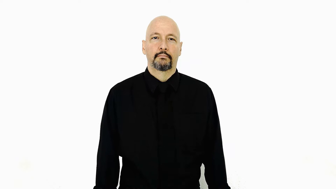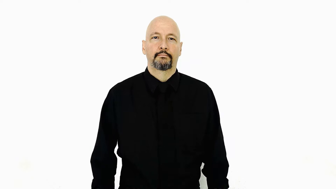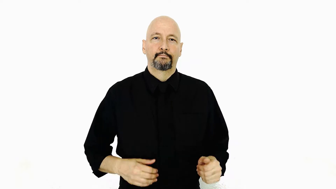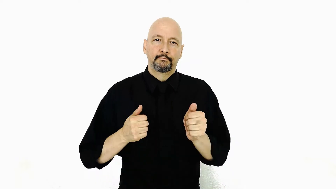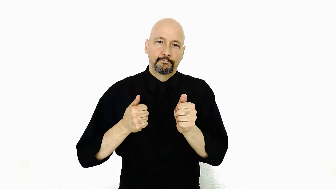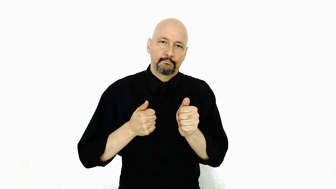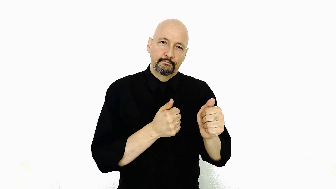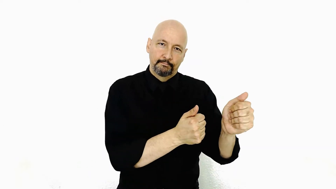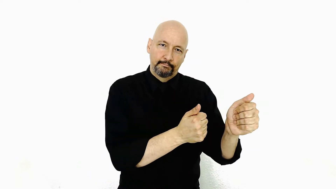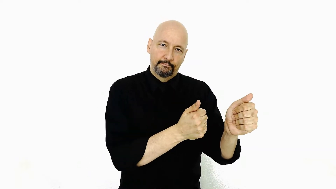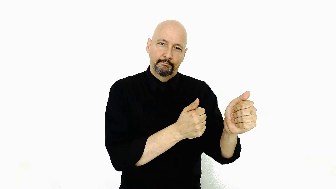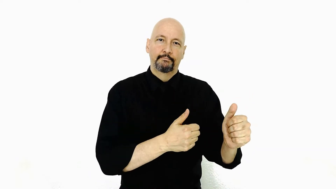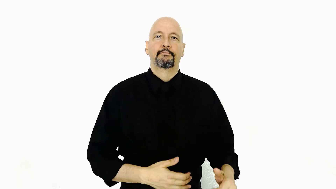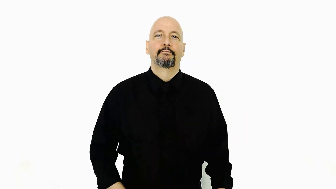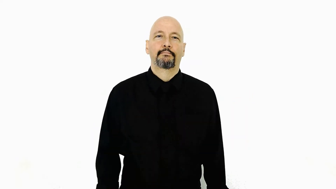FOLLOW / following / obey-[follow-version]